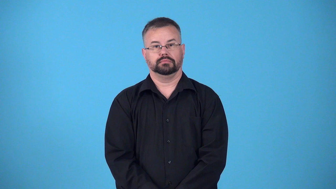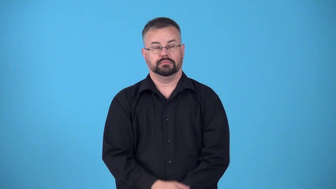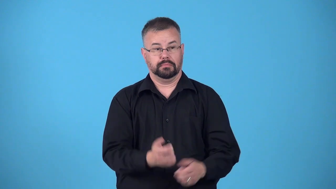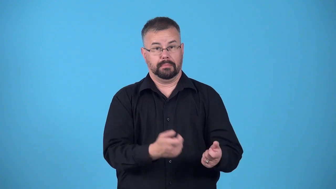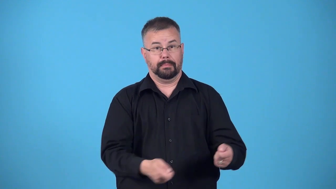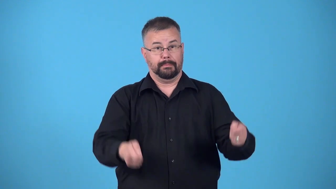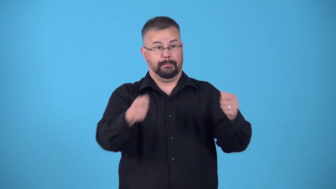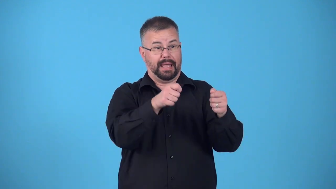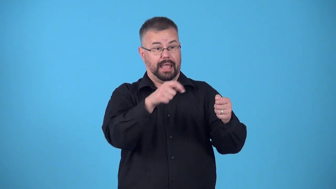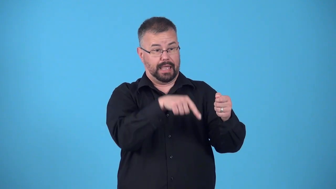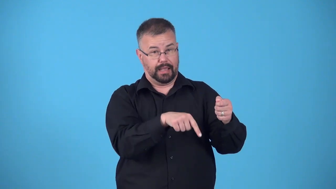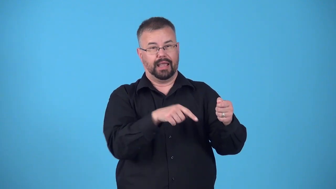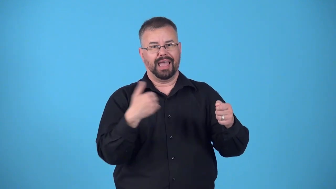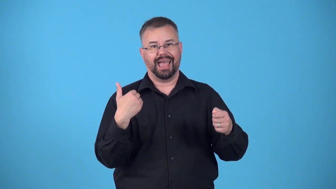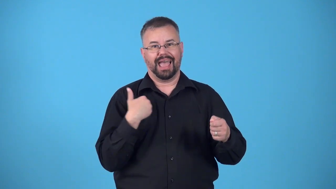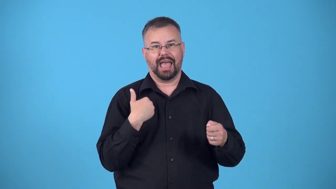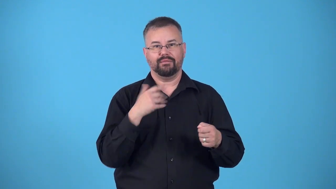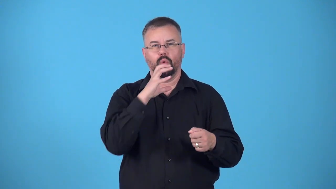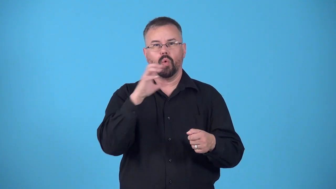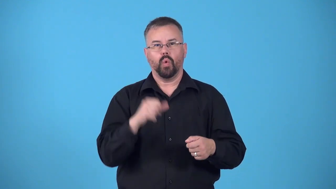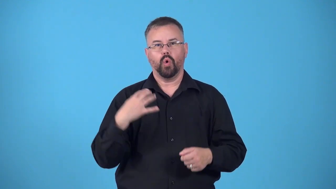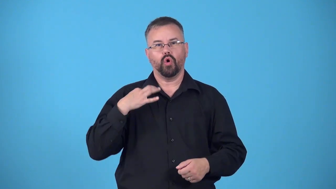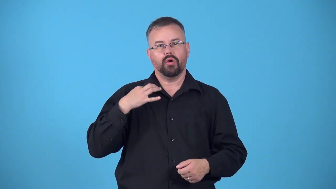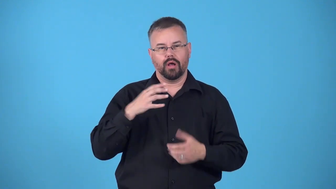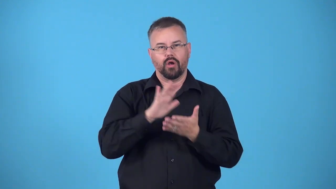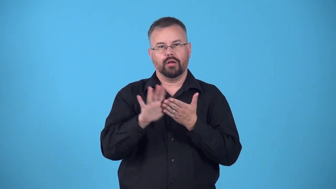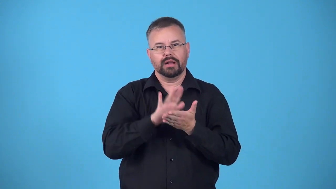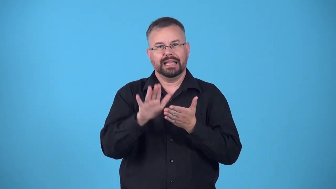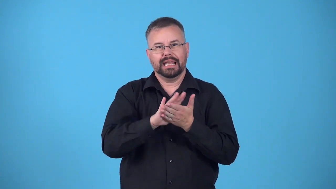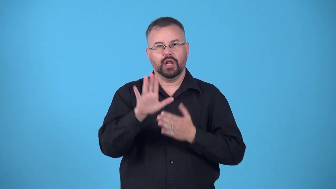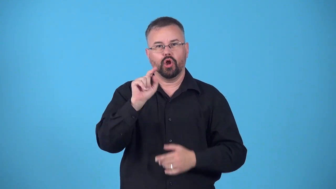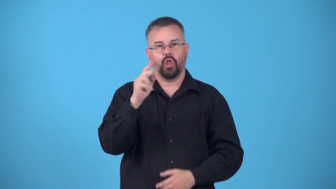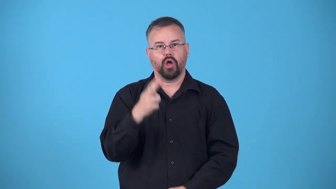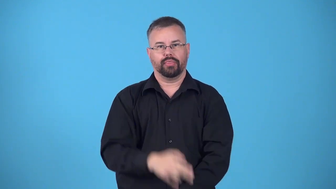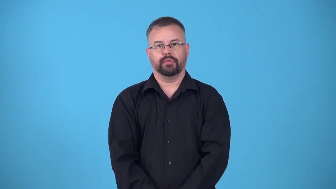ragbag